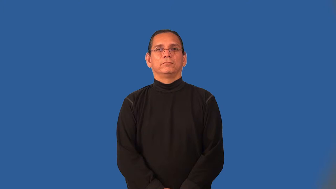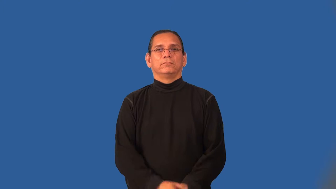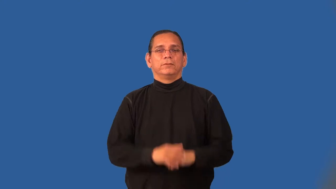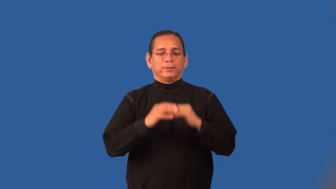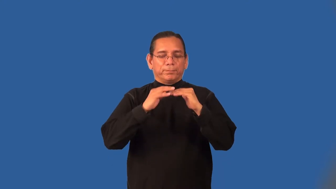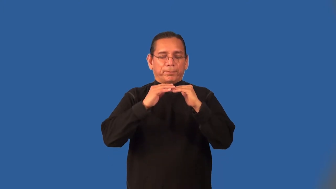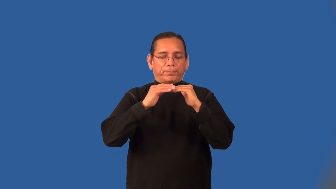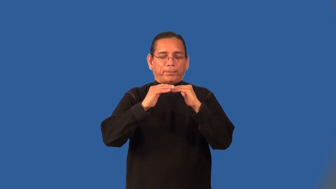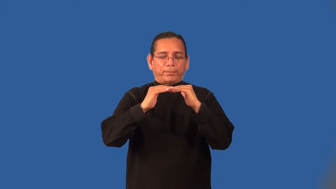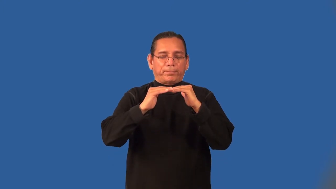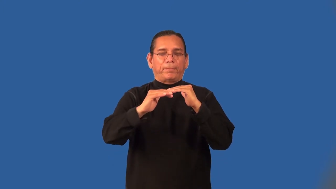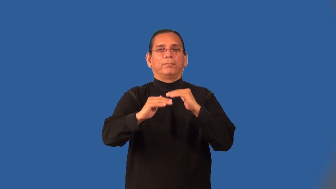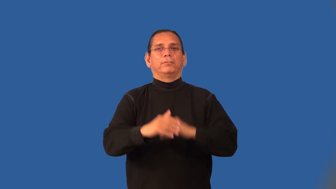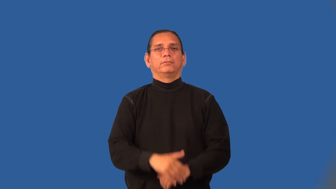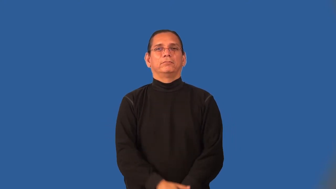nubby